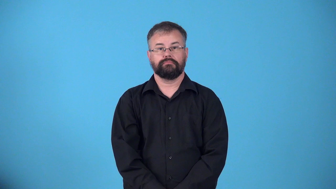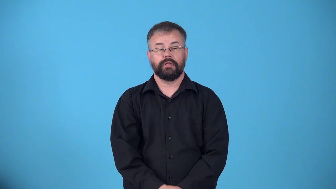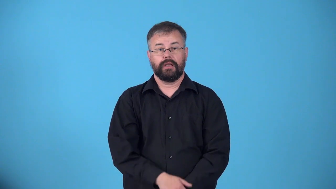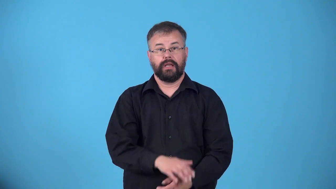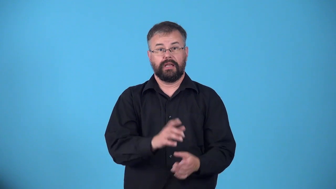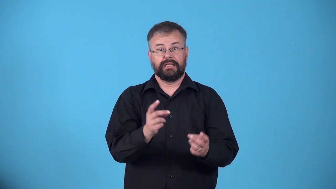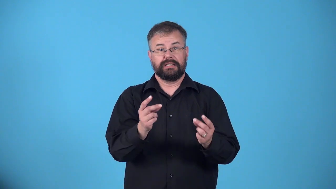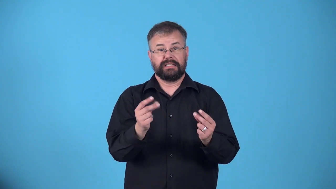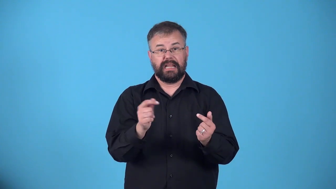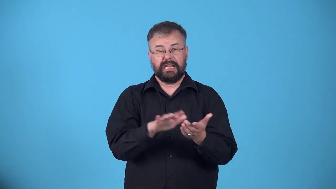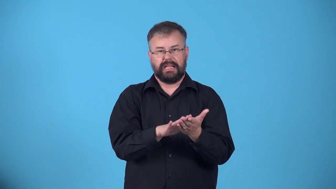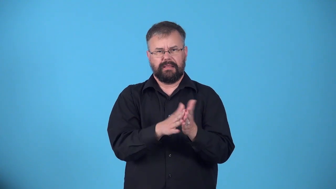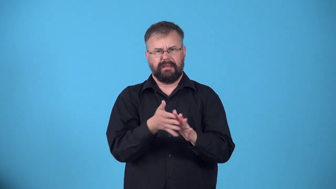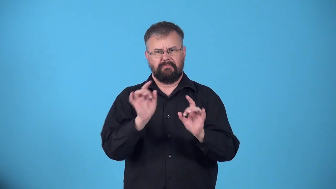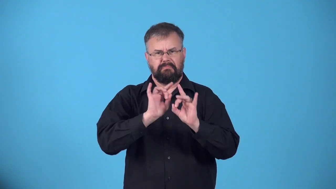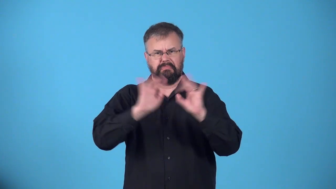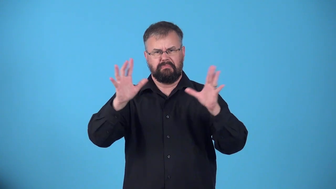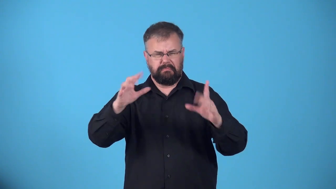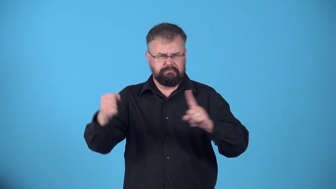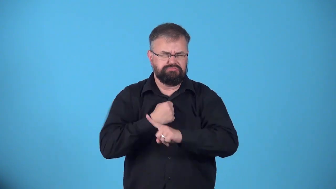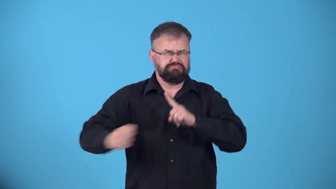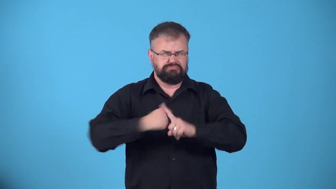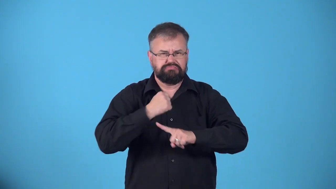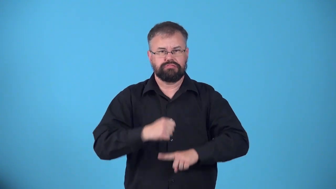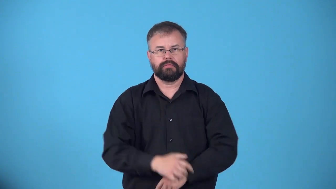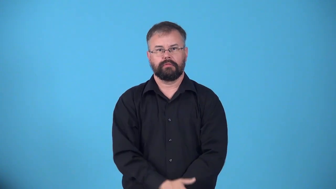lash out, lash out at